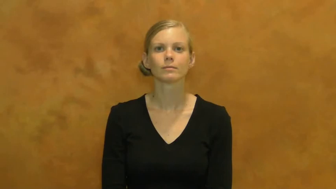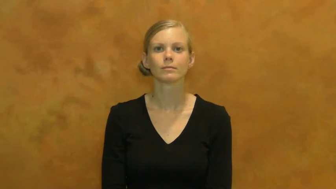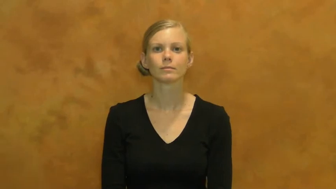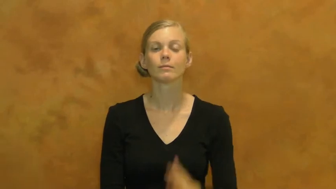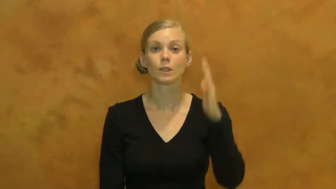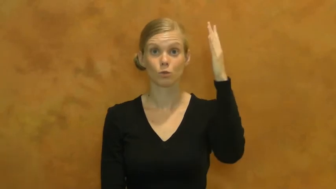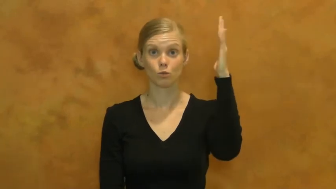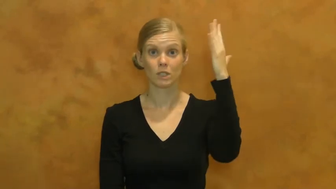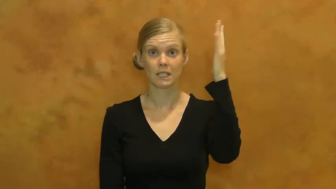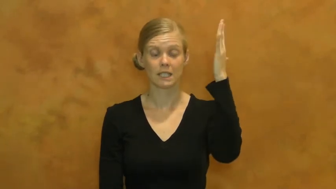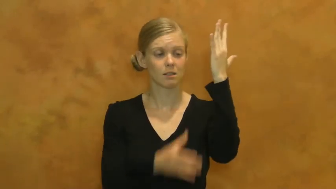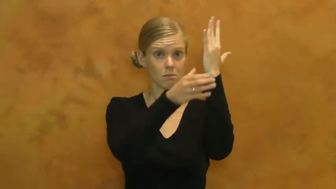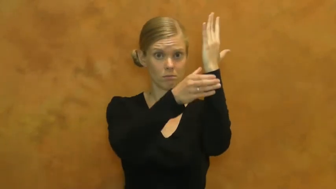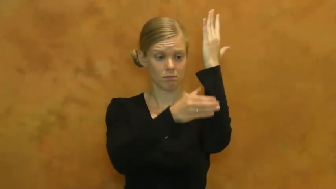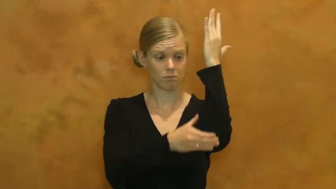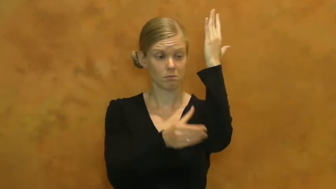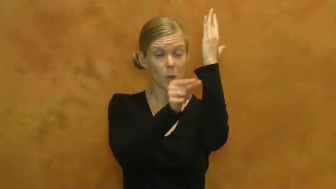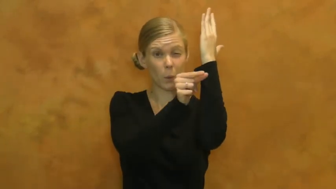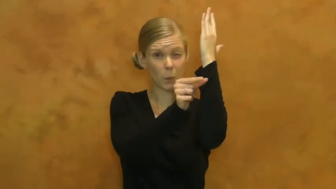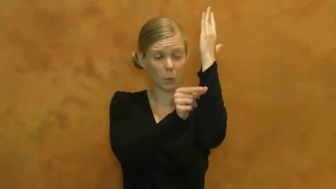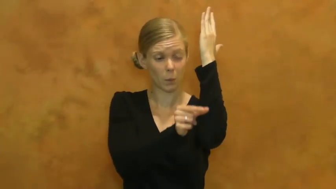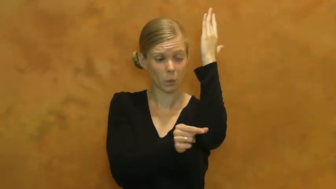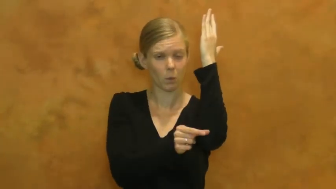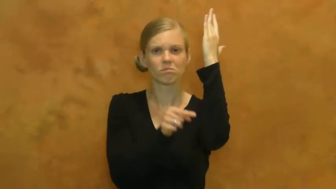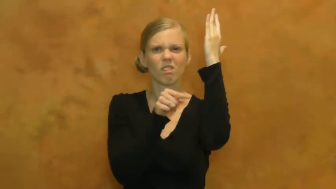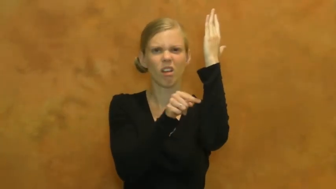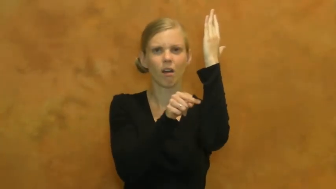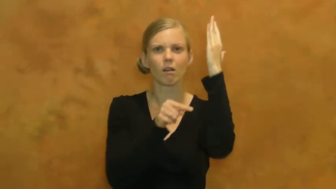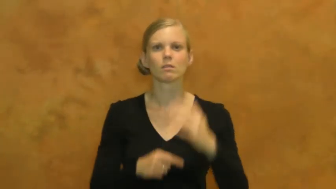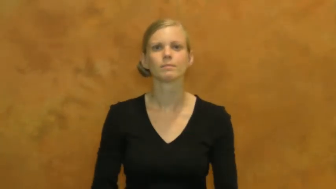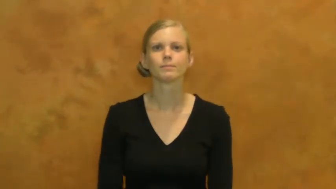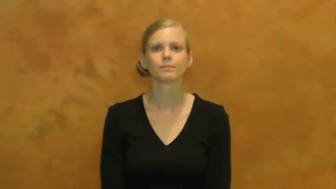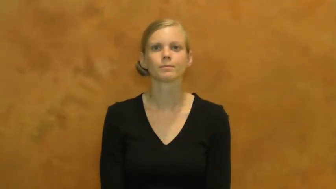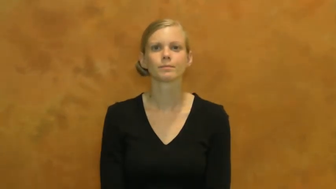bark